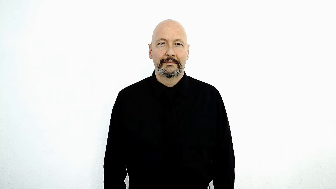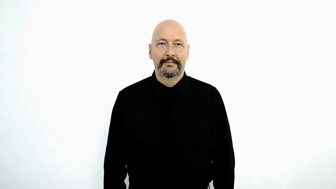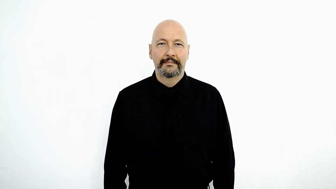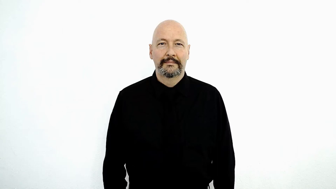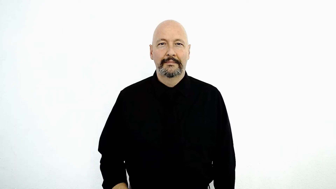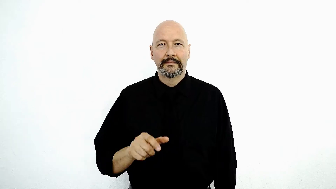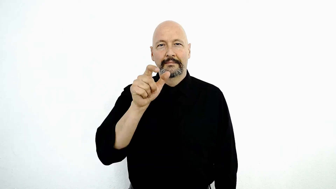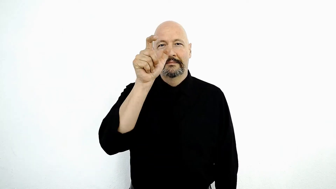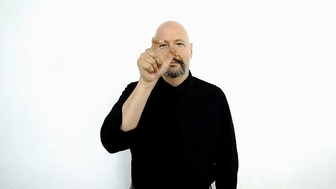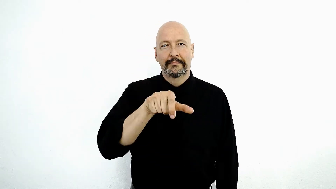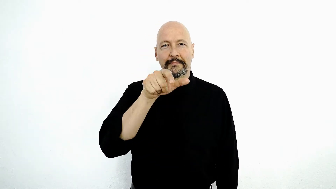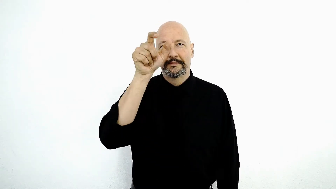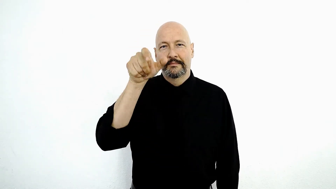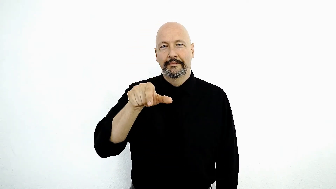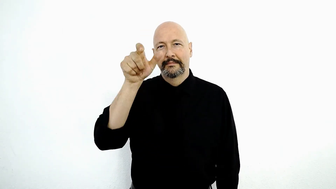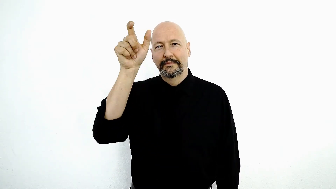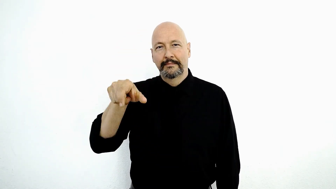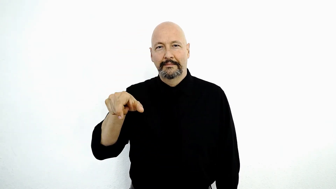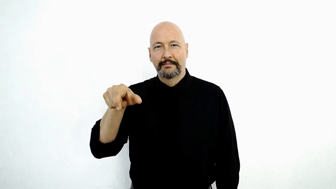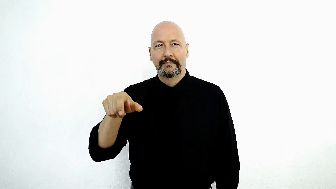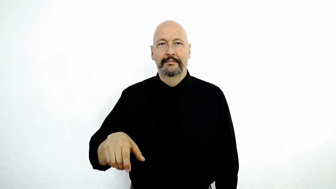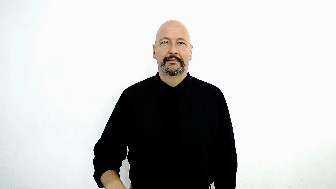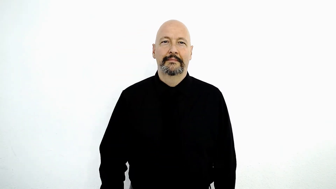STRIP-(description three vertical next to each other)